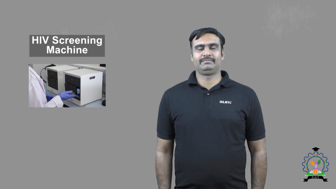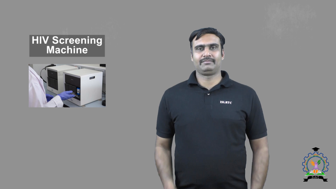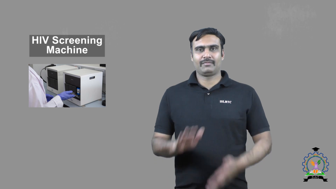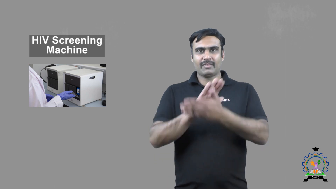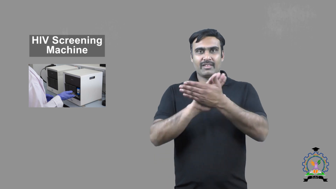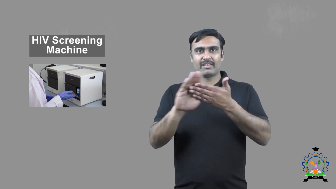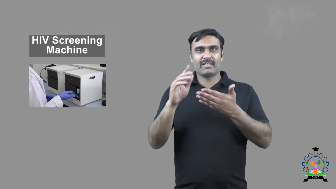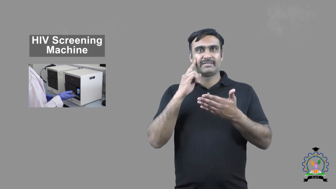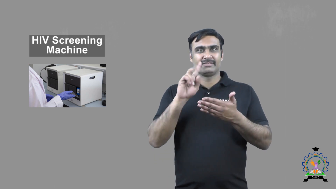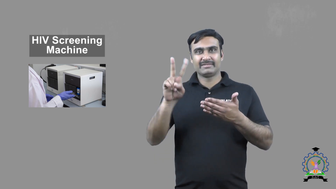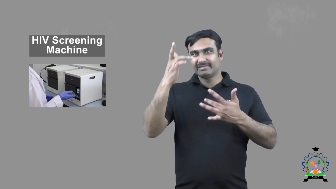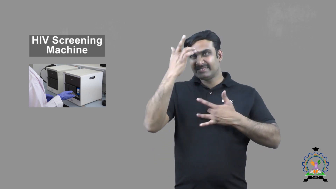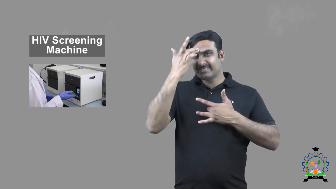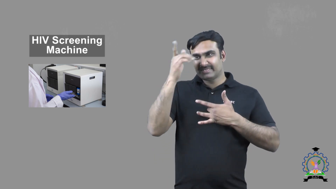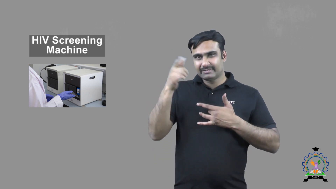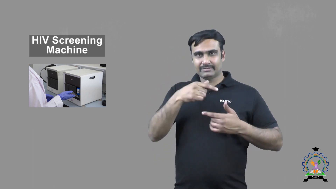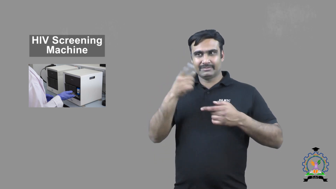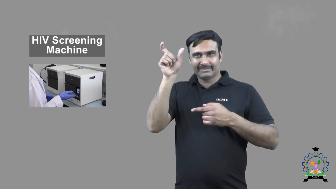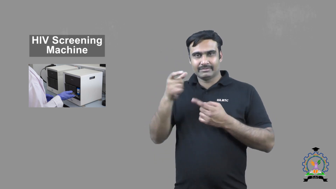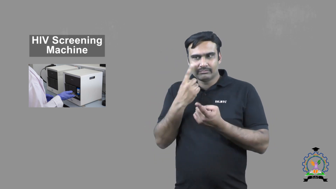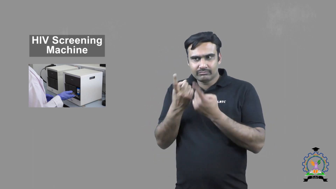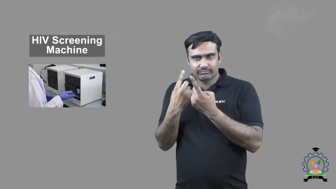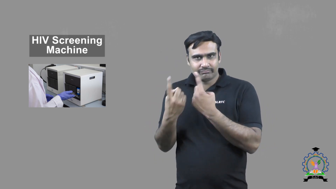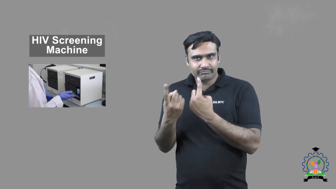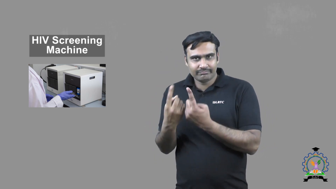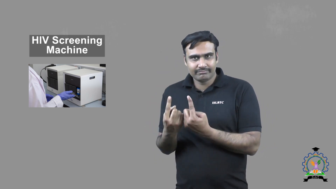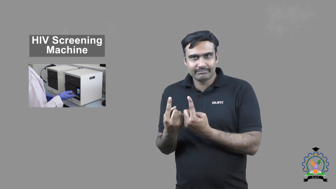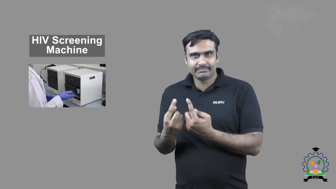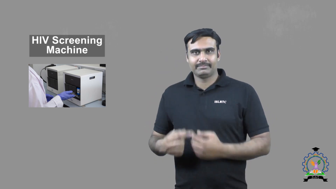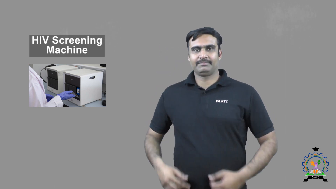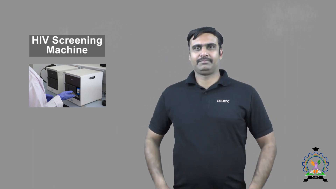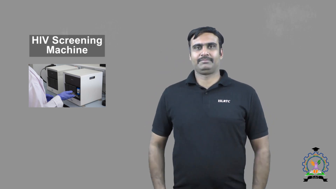HIV Screening Machine